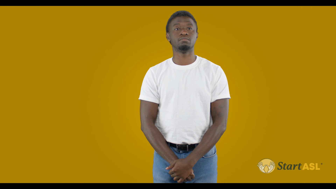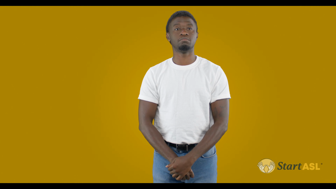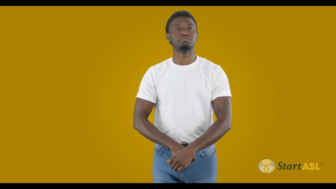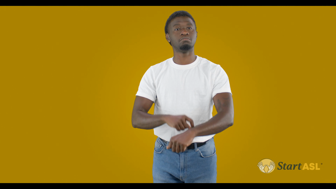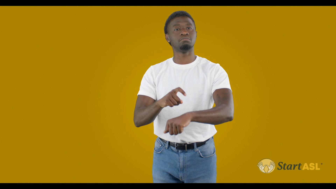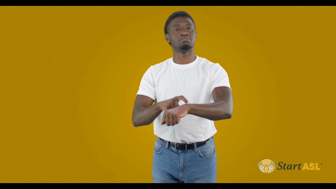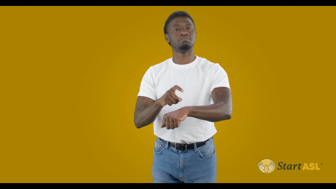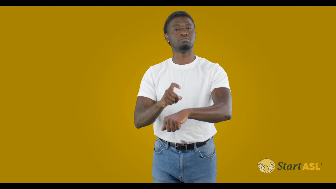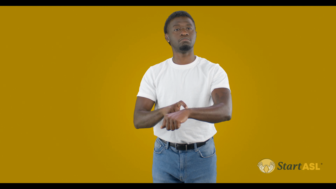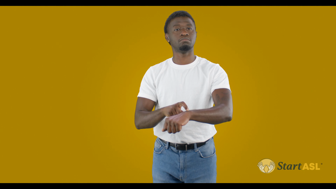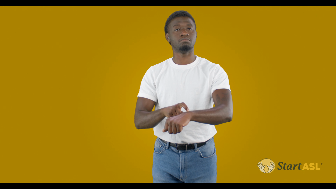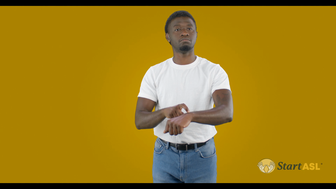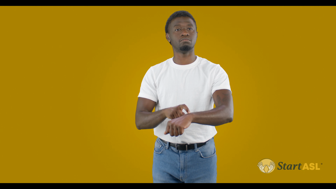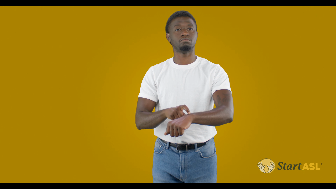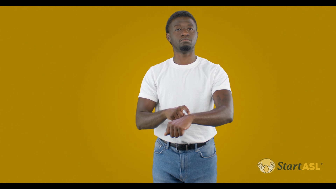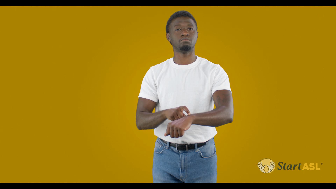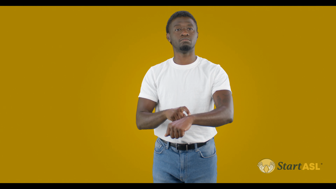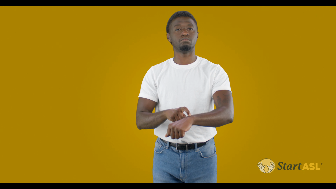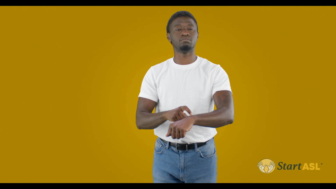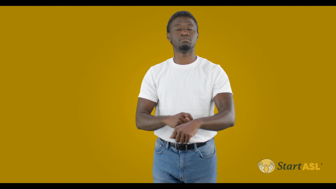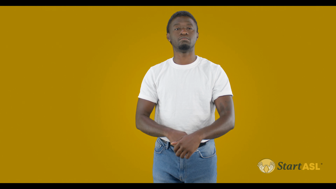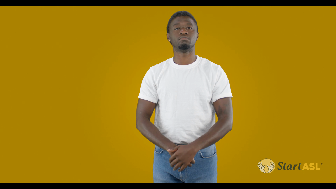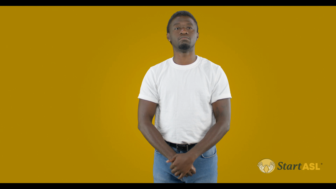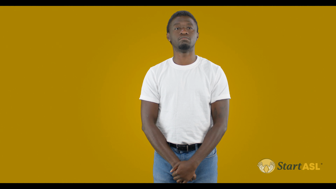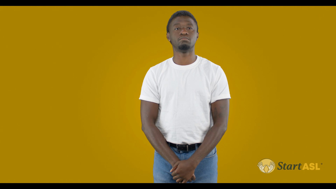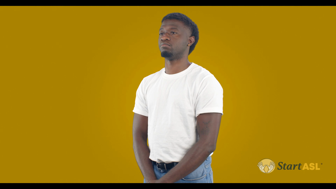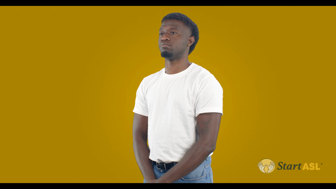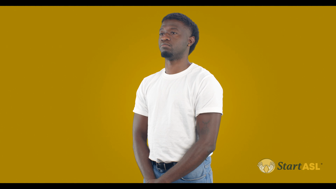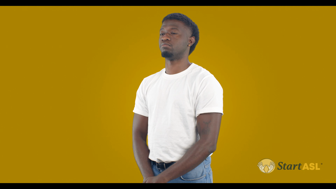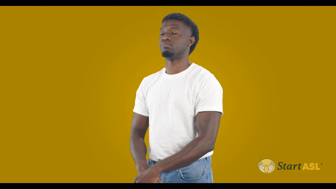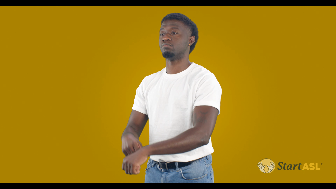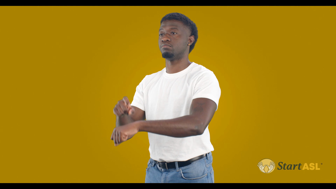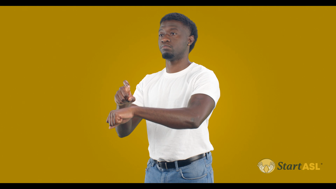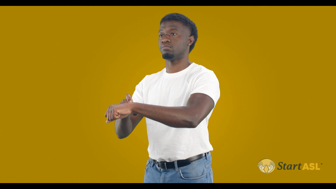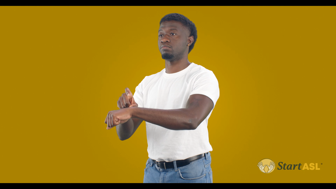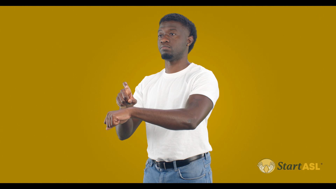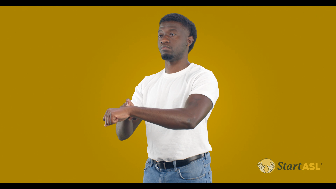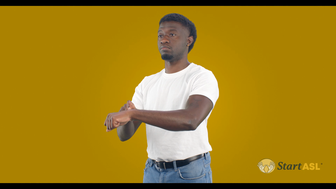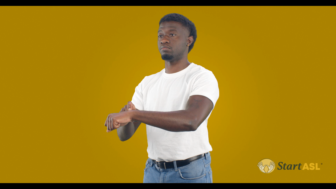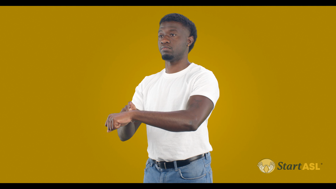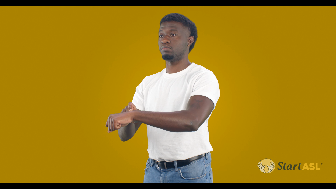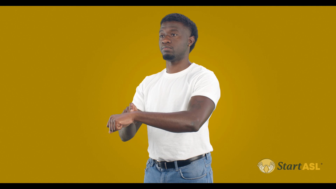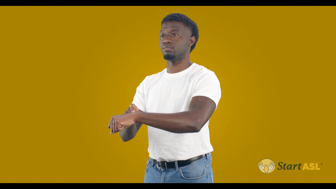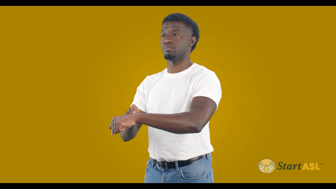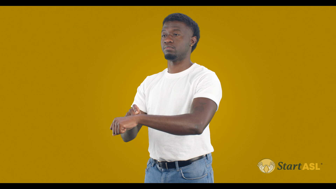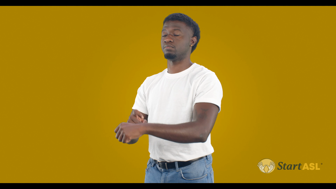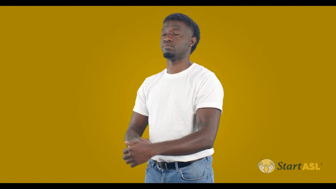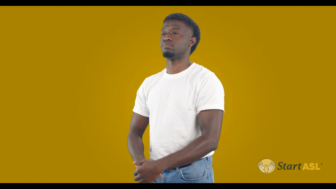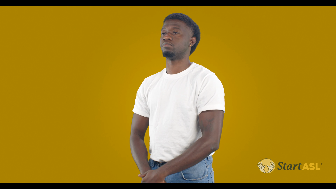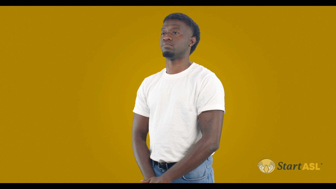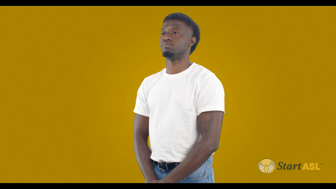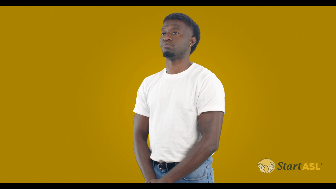time